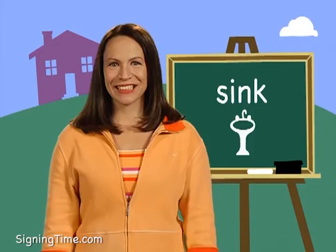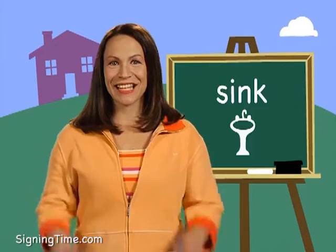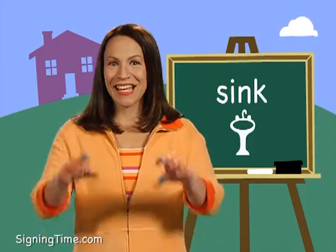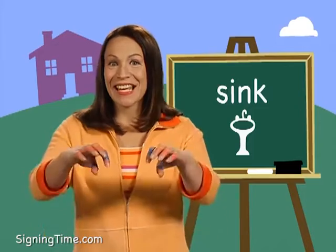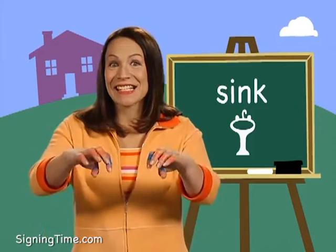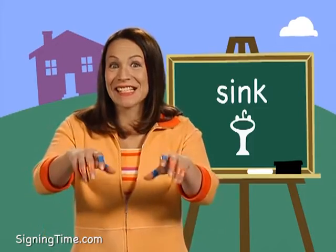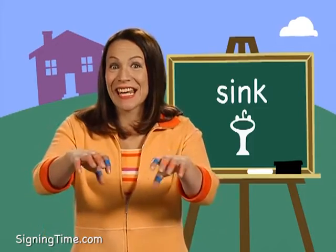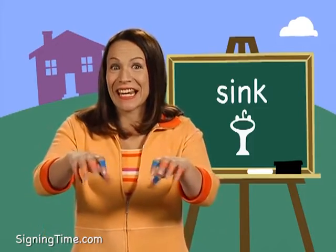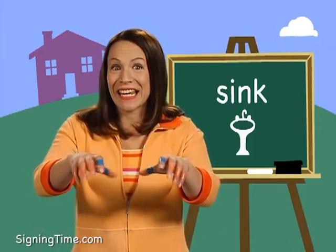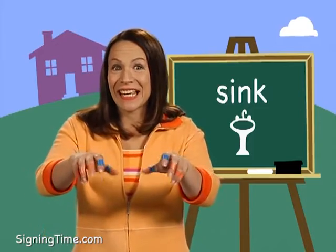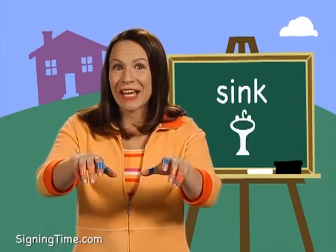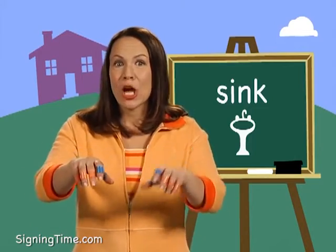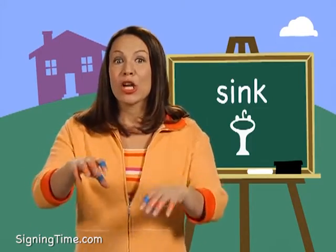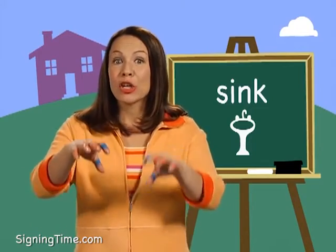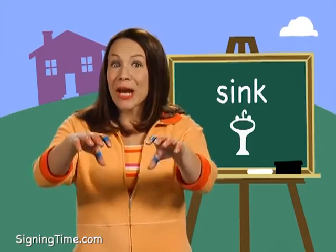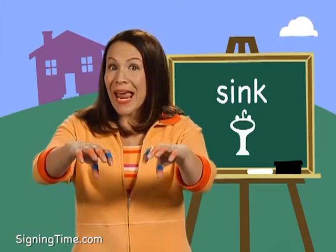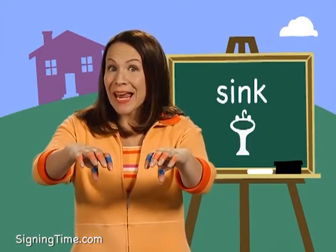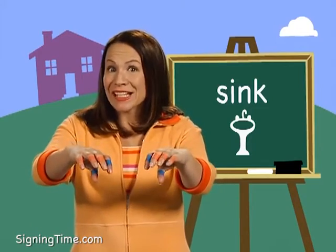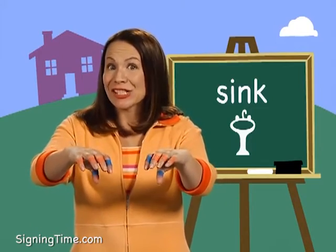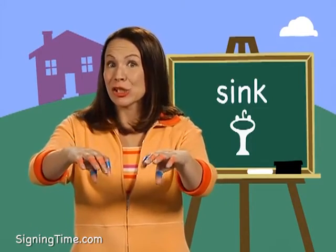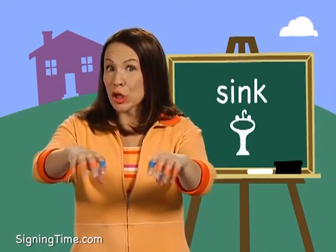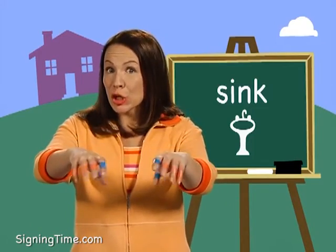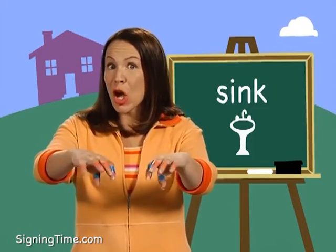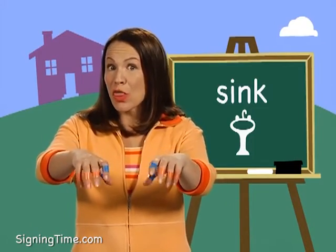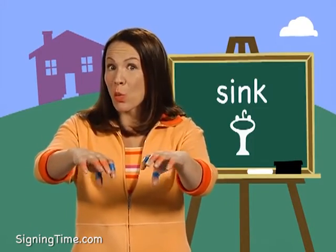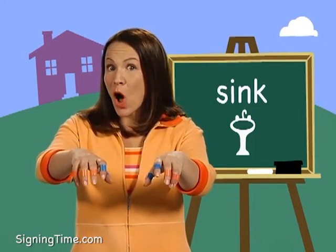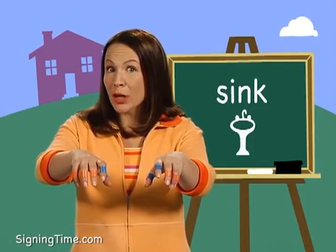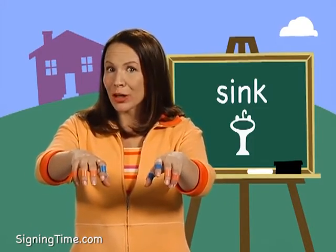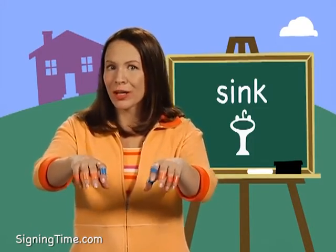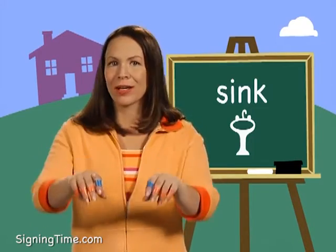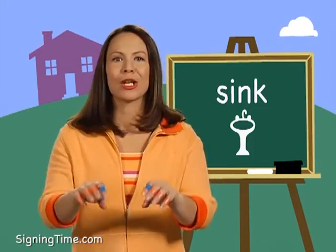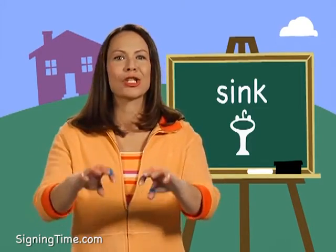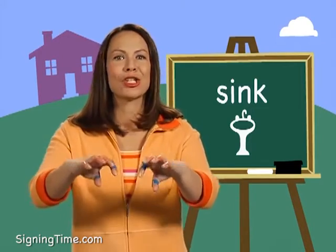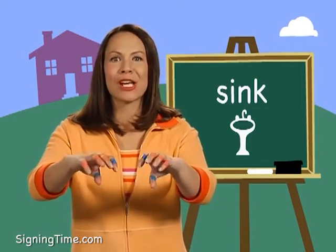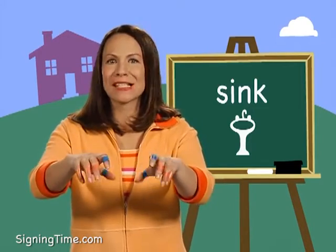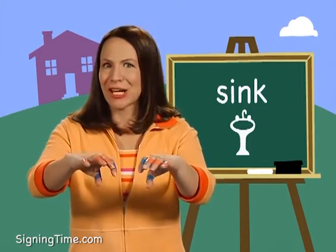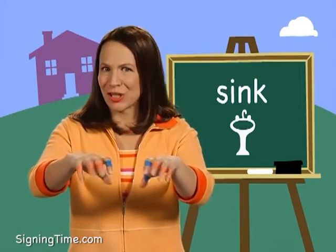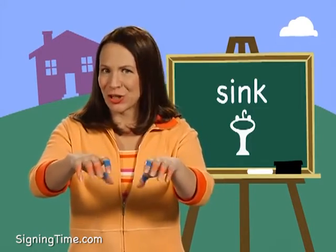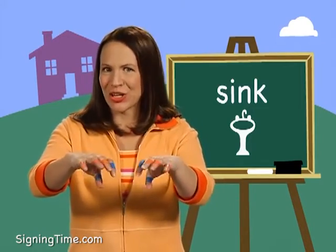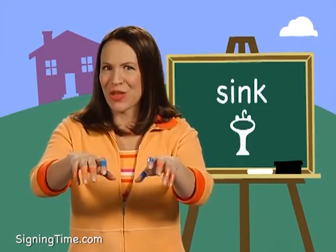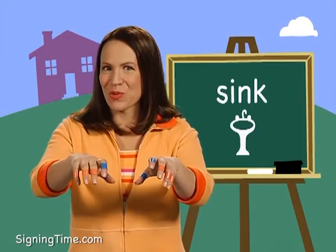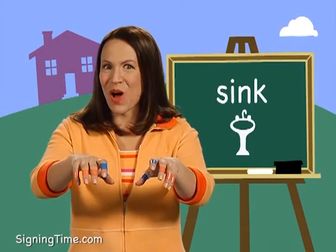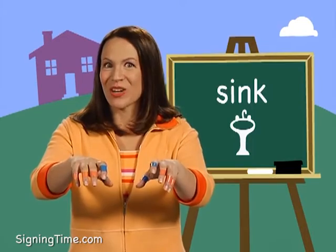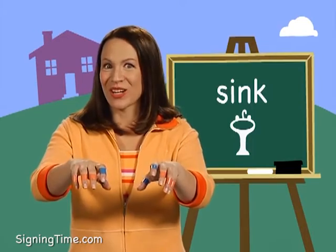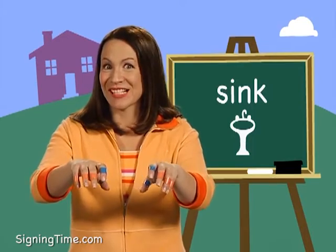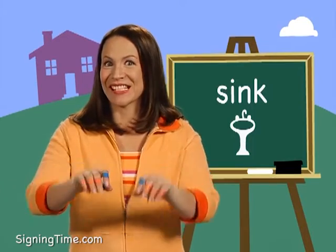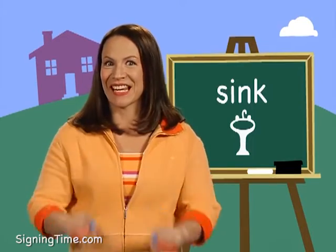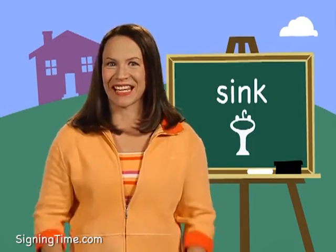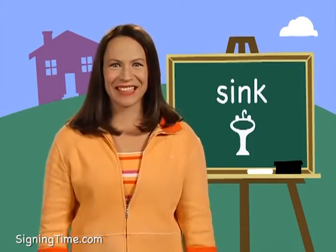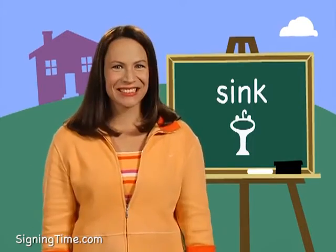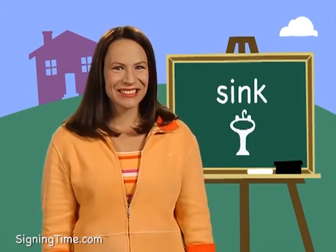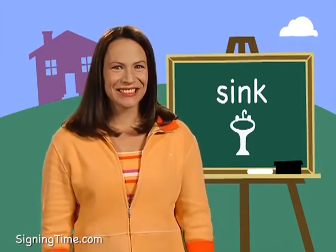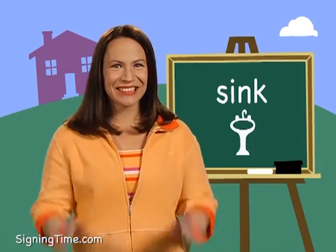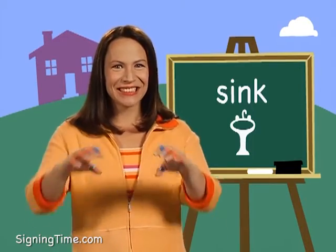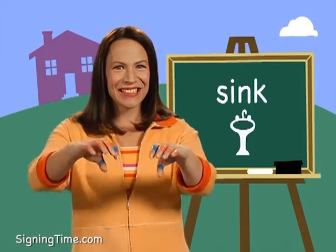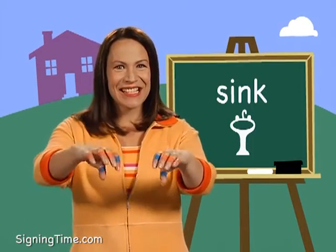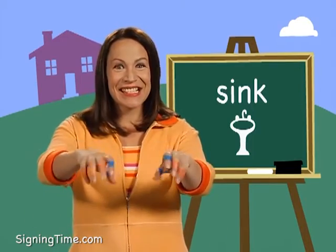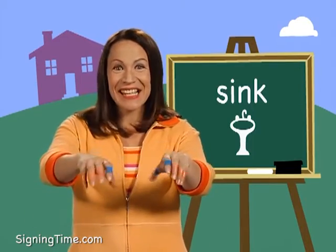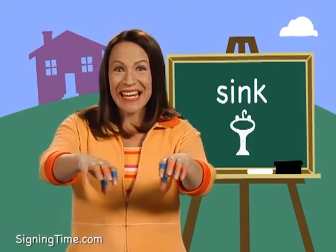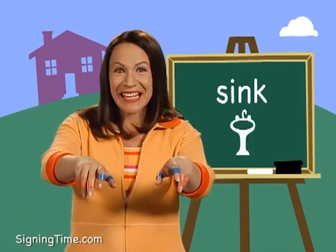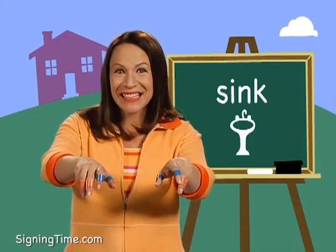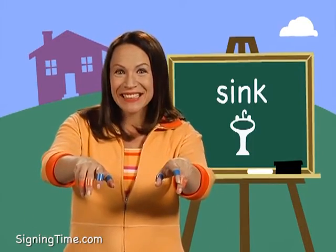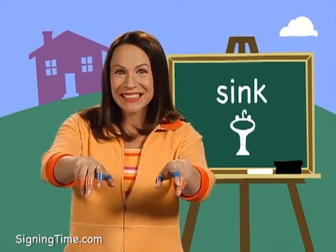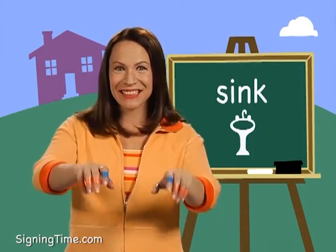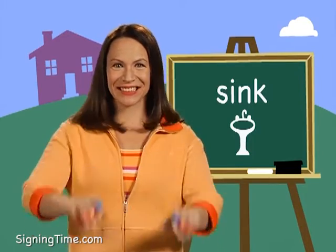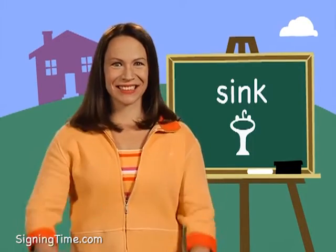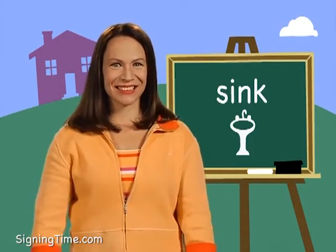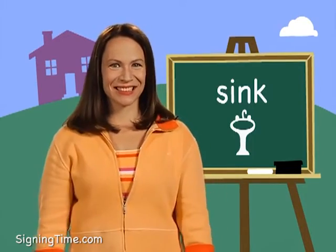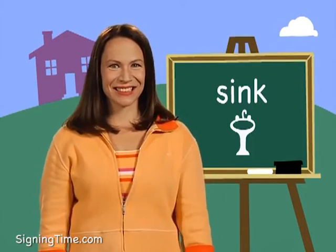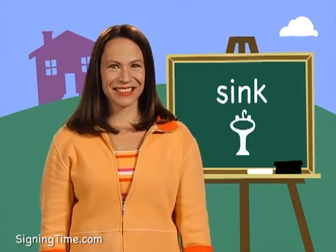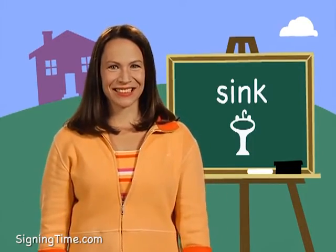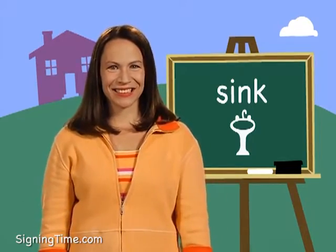sink